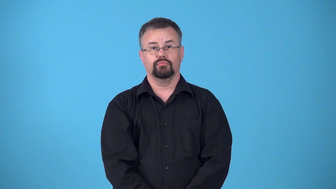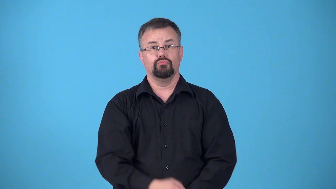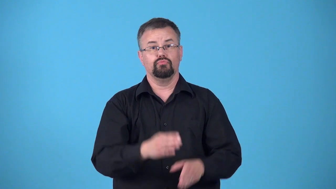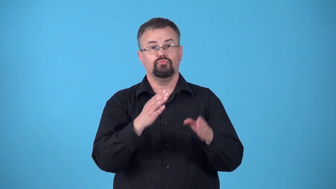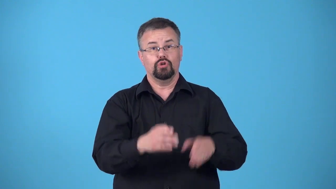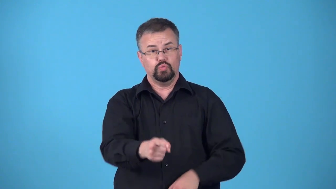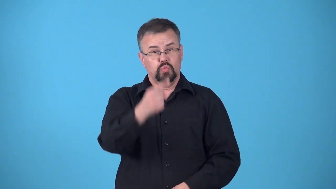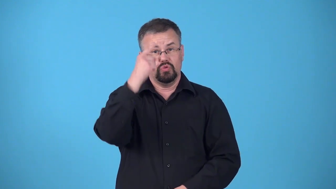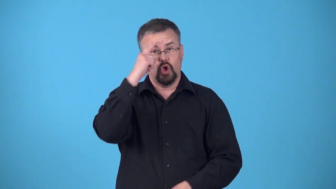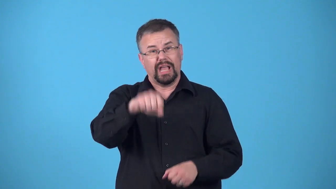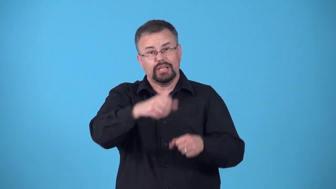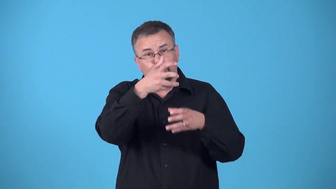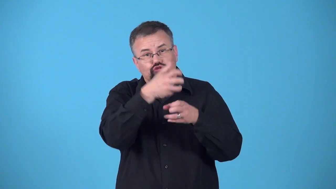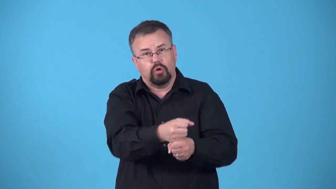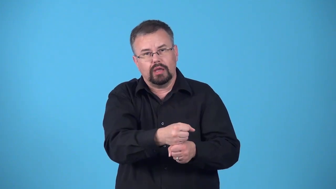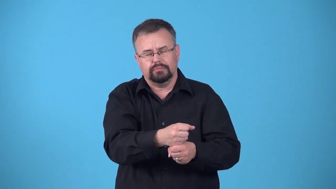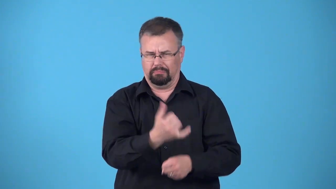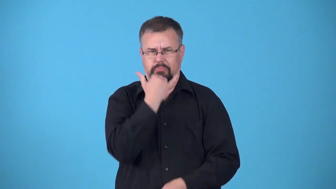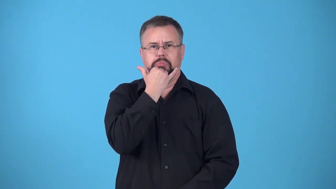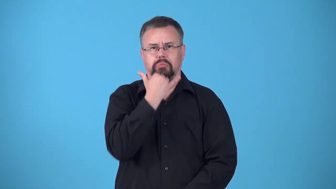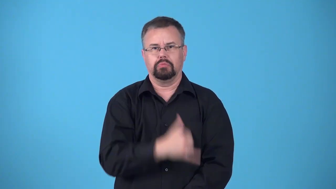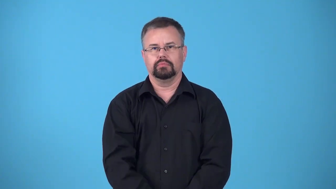snake in the grass